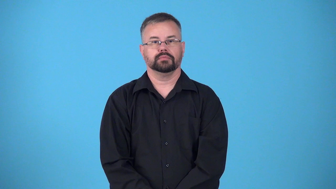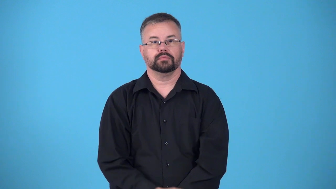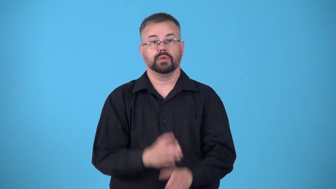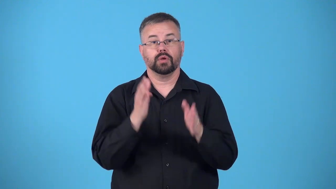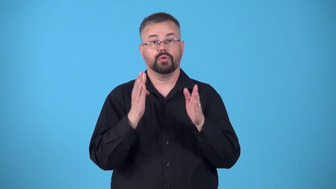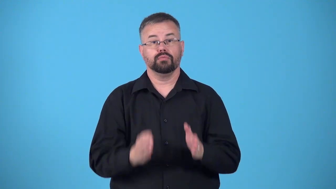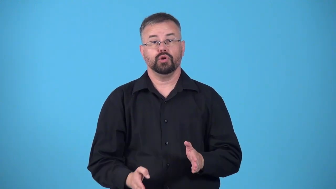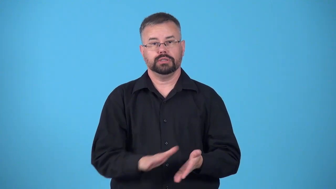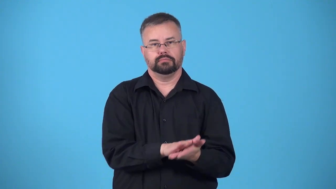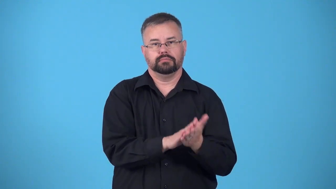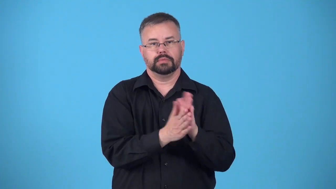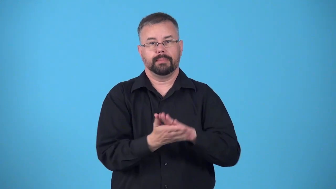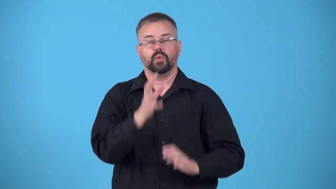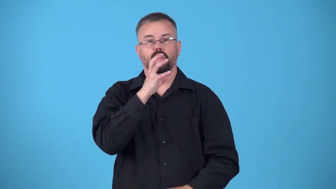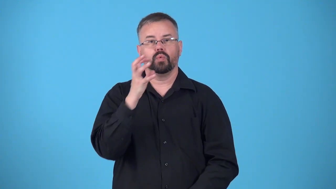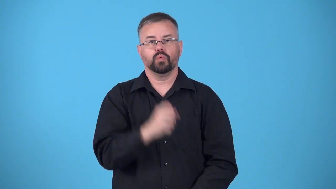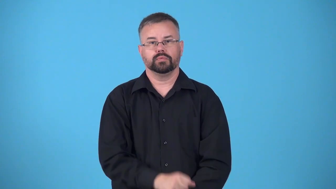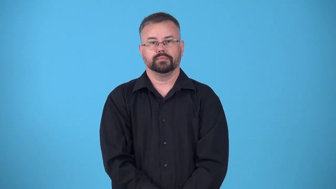senescence